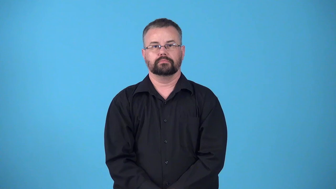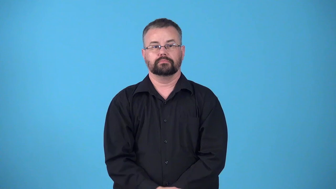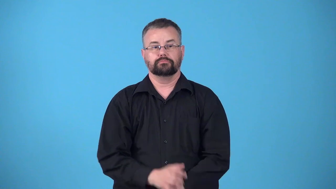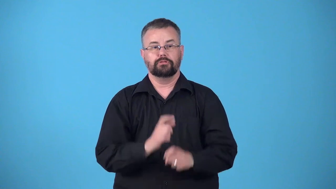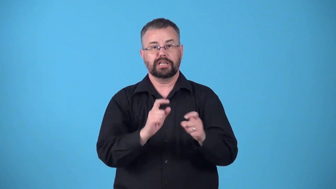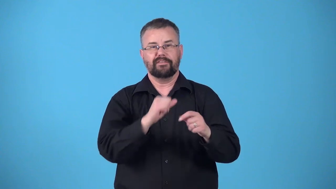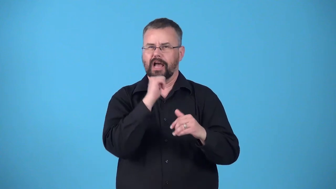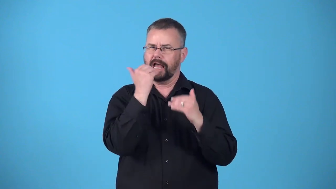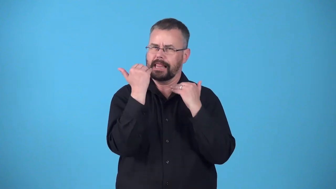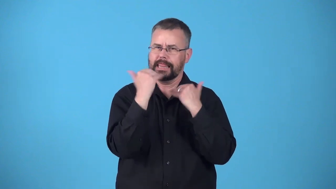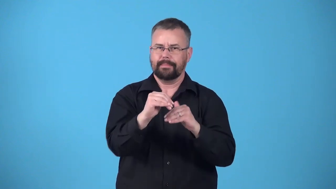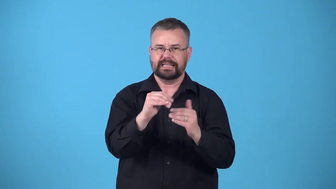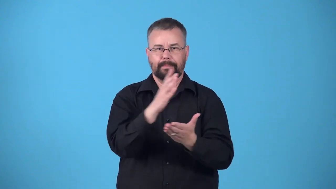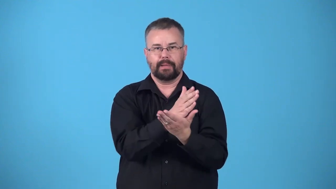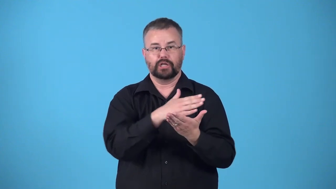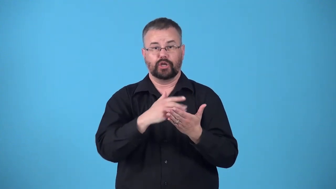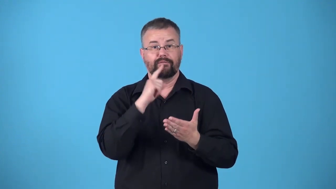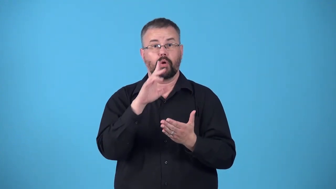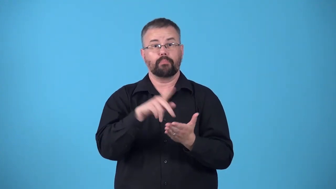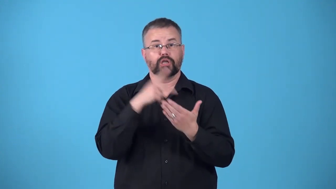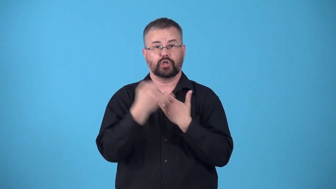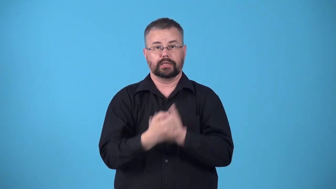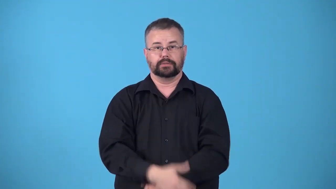blank check